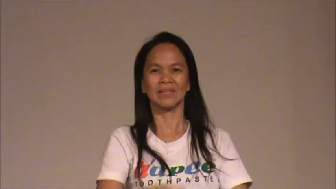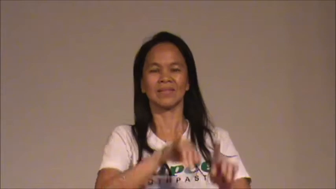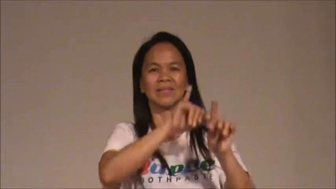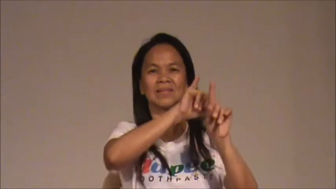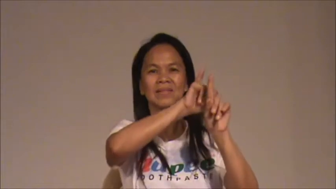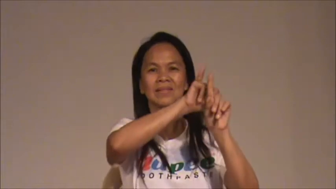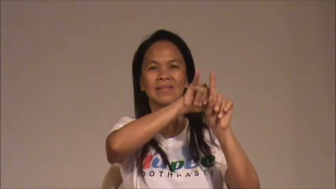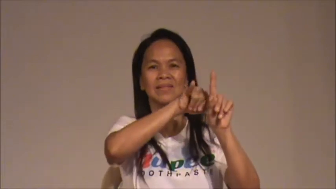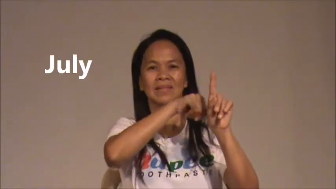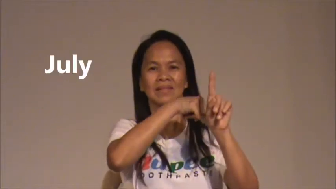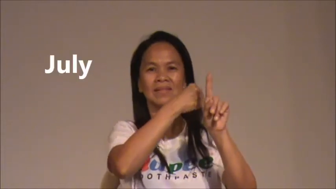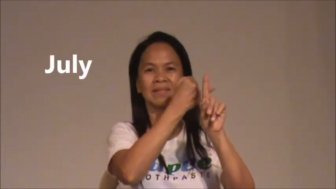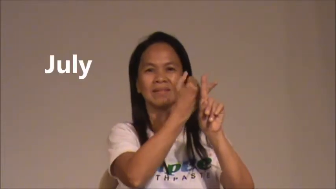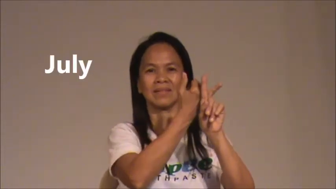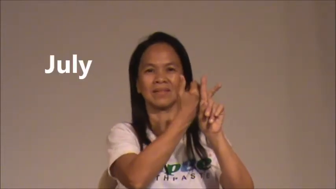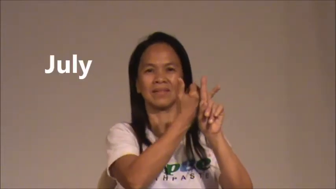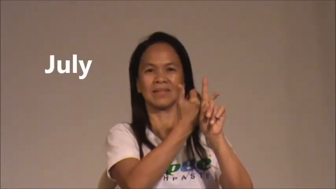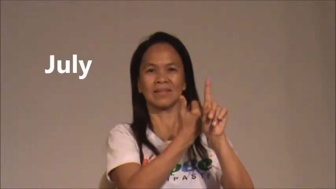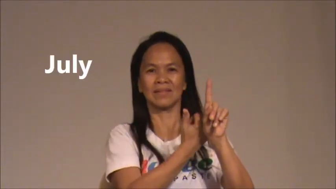July